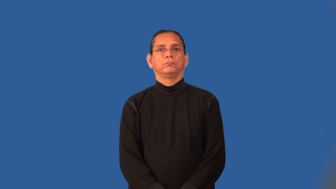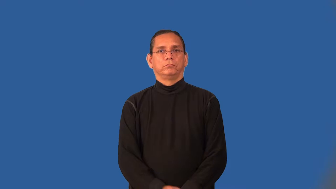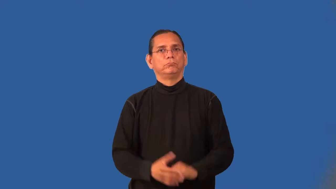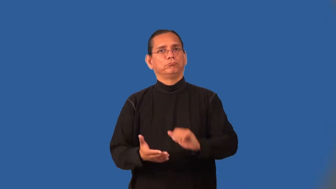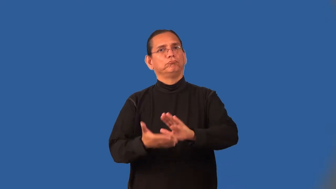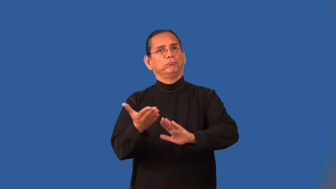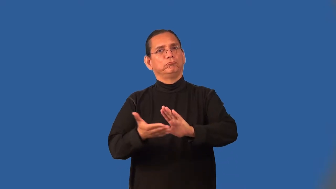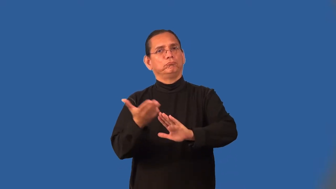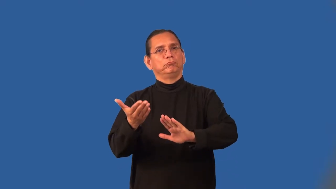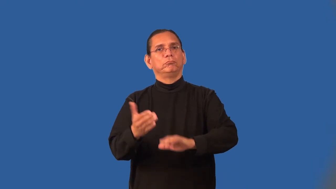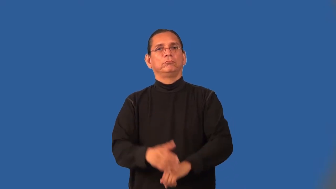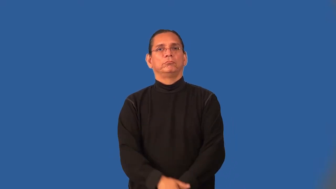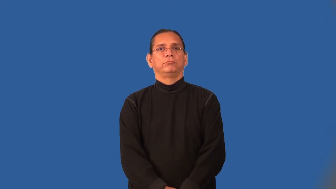operate-machine